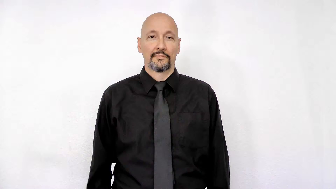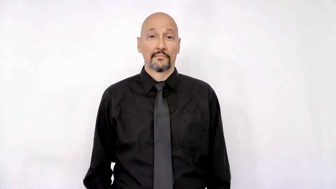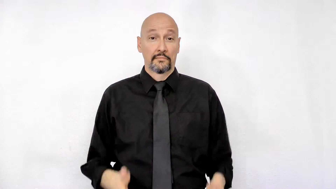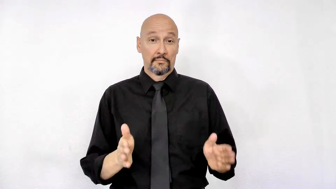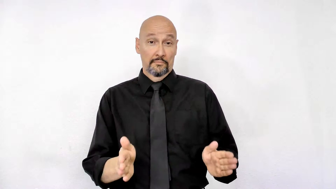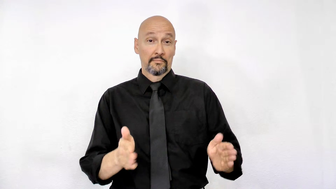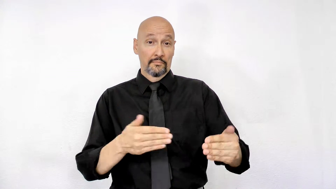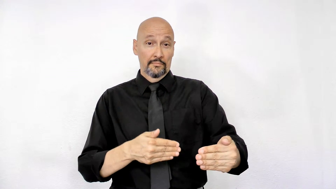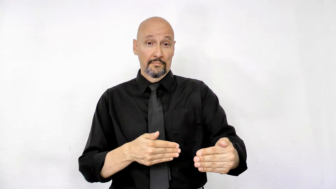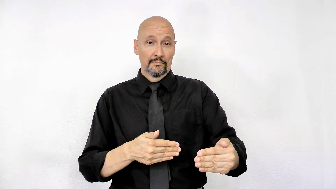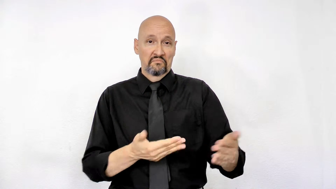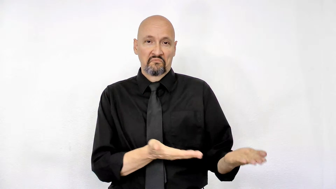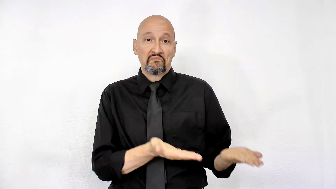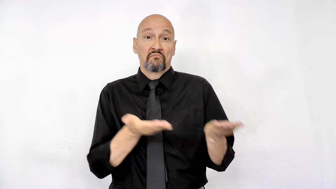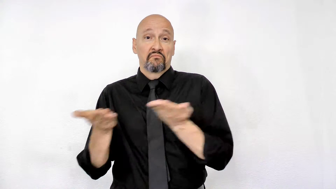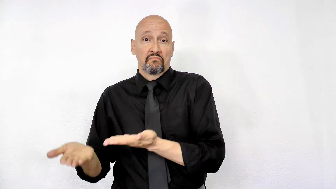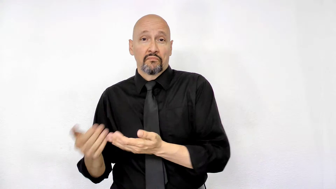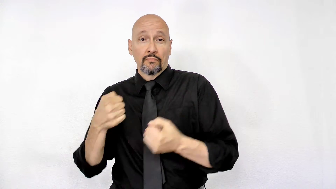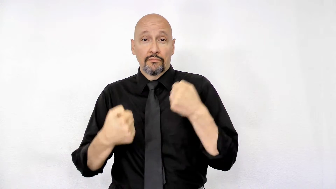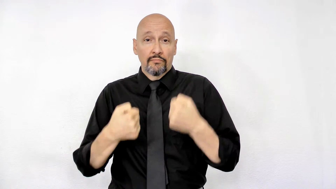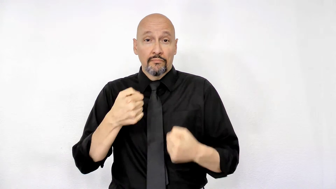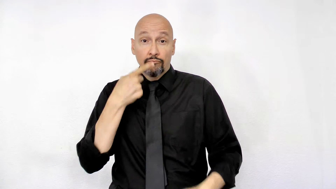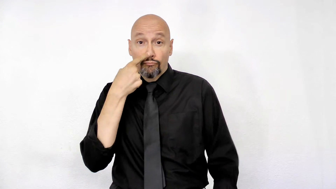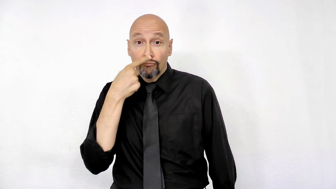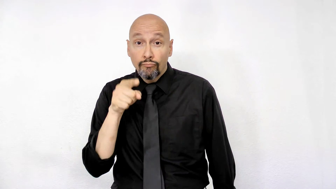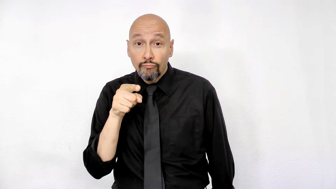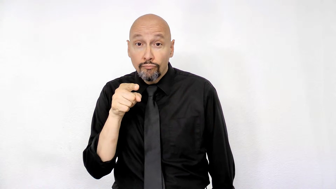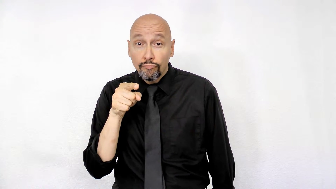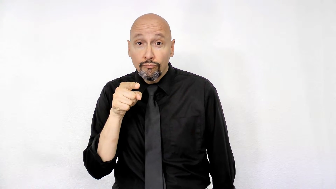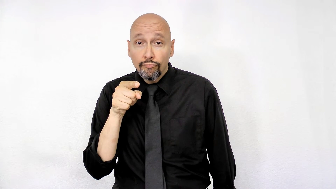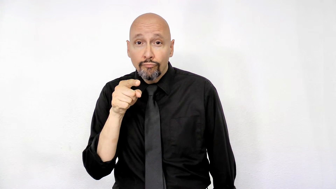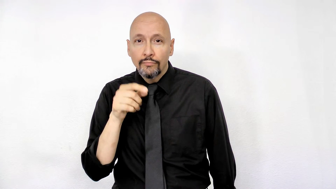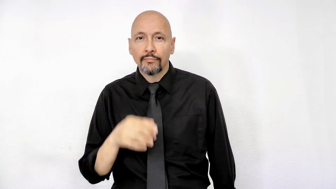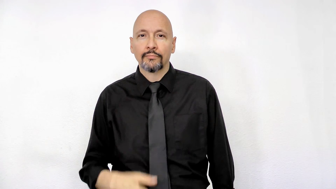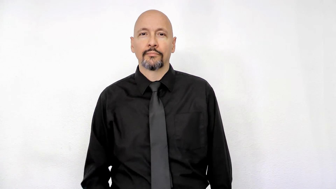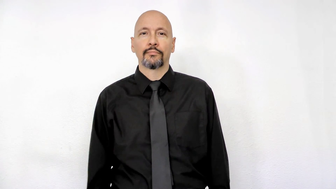BOX BRING CAR DON'T-MIND?